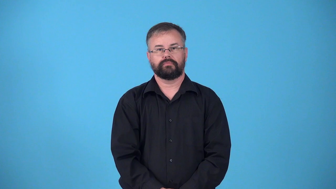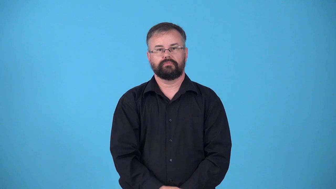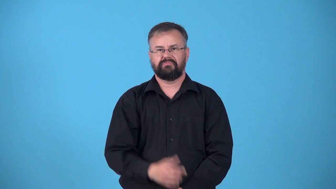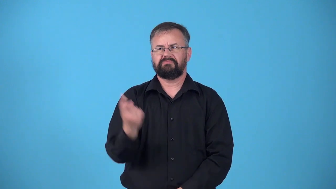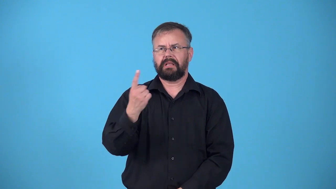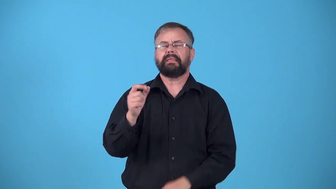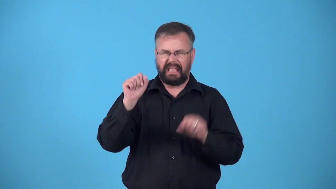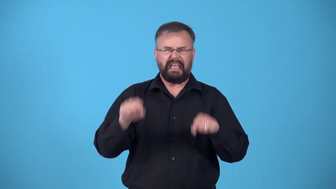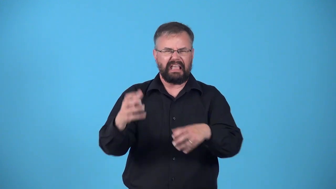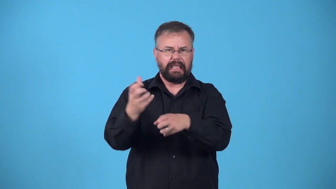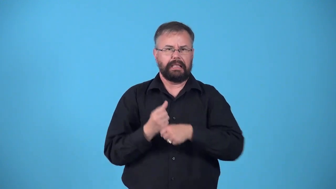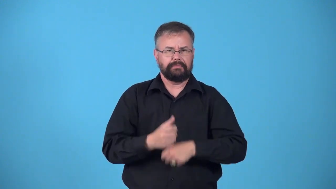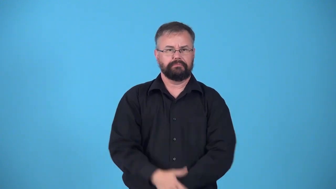obtainable,getable